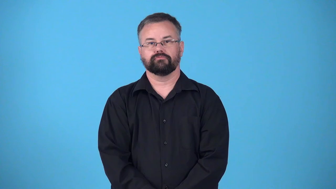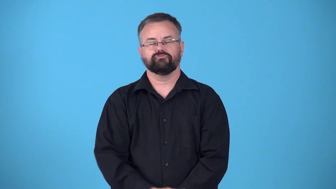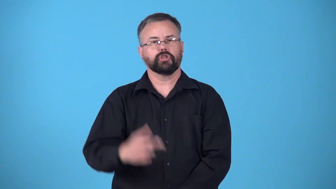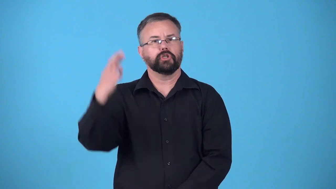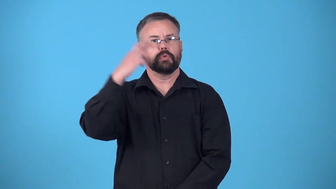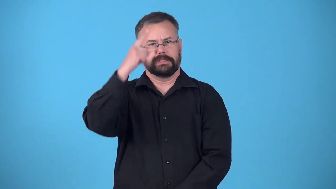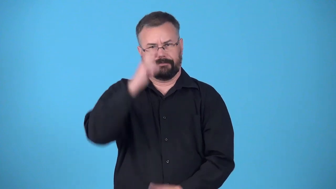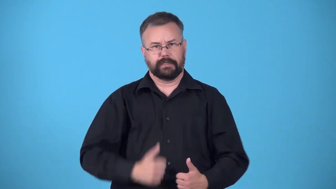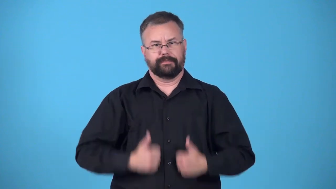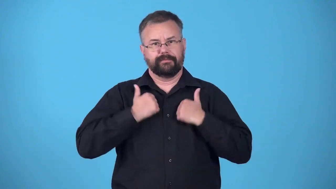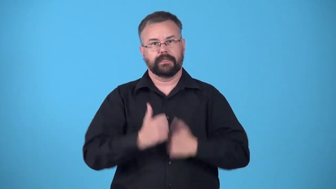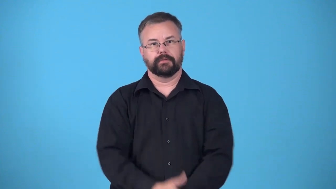born to